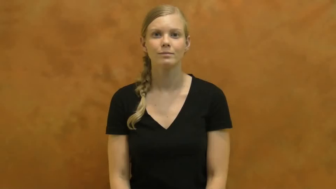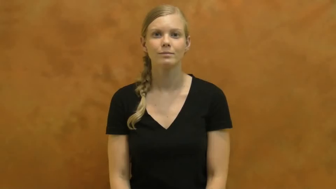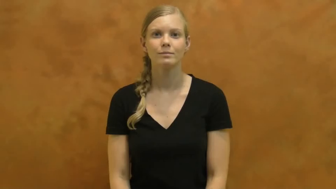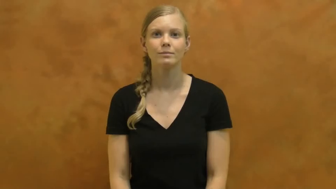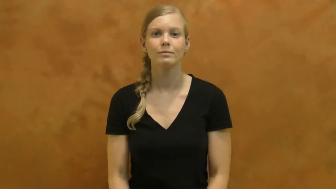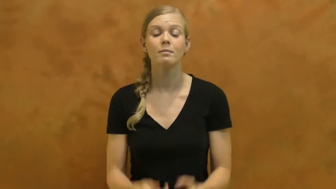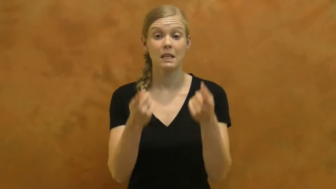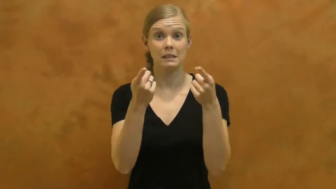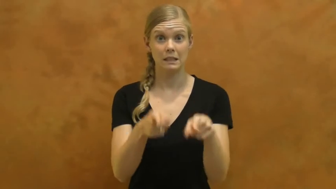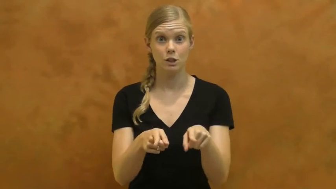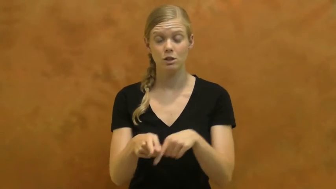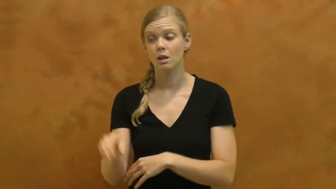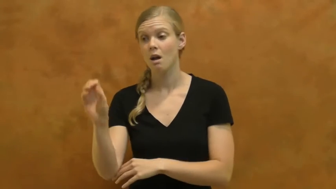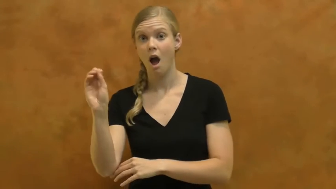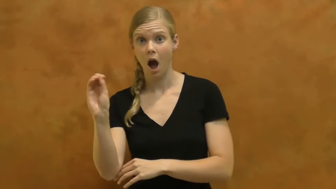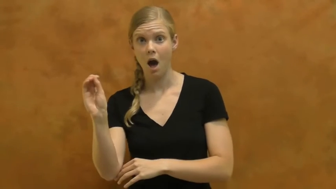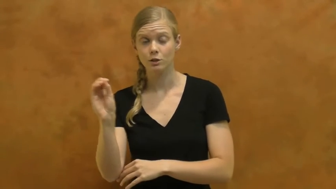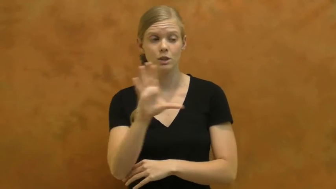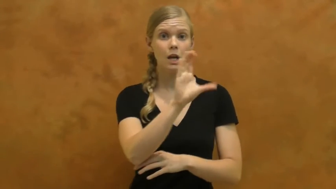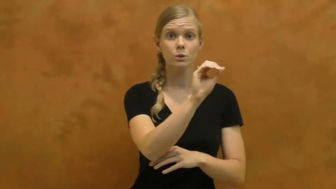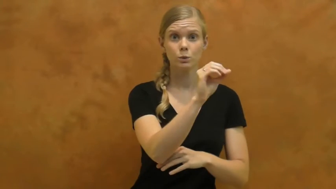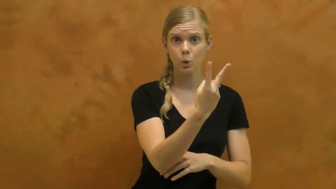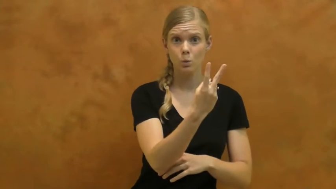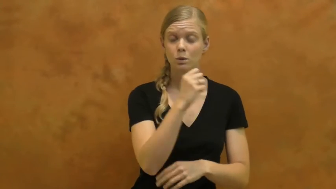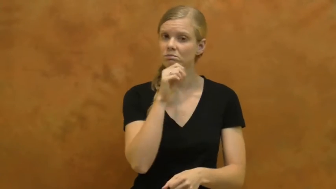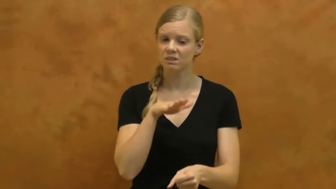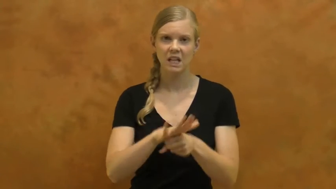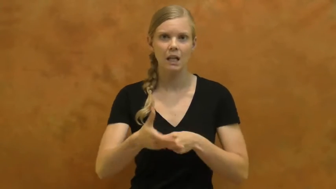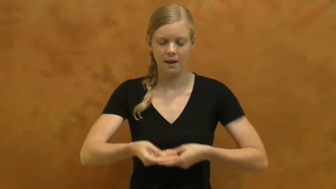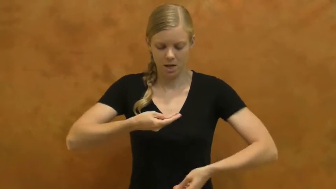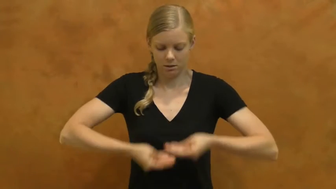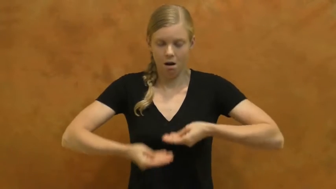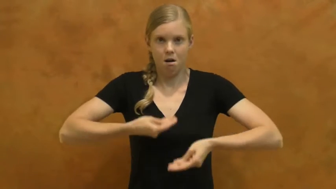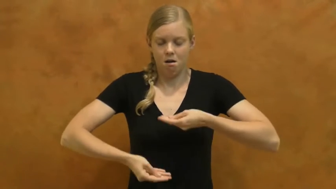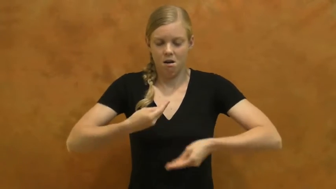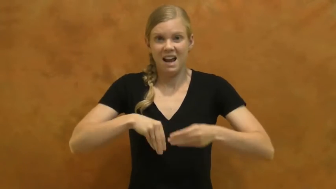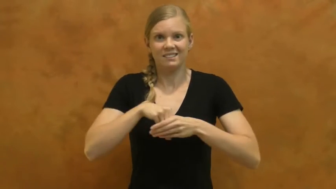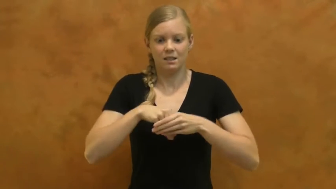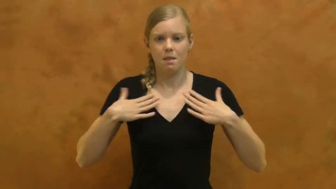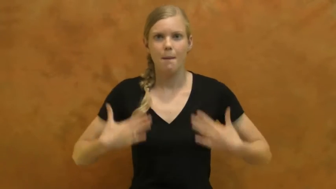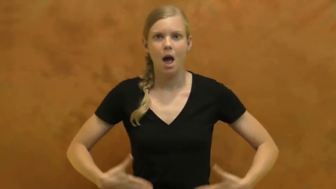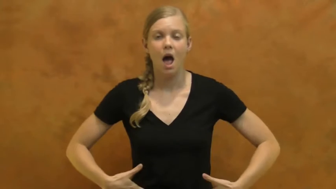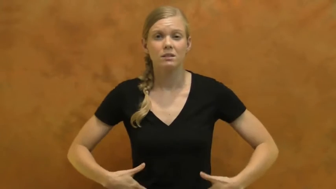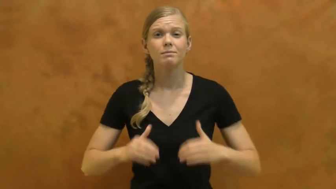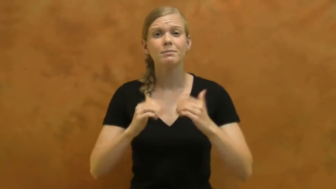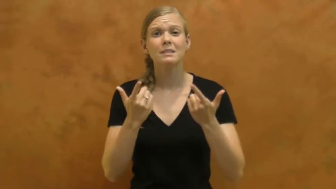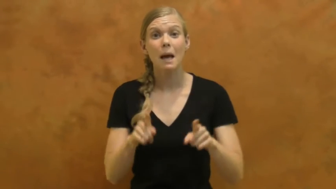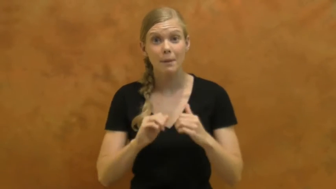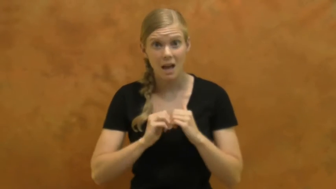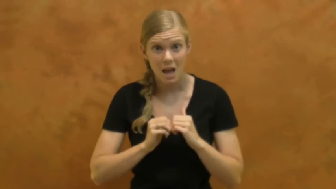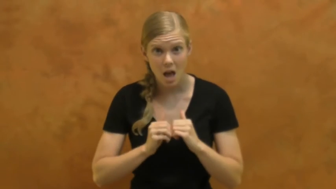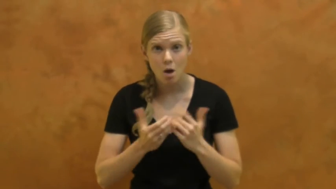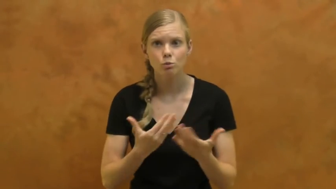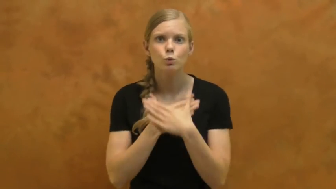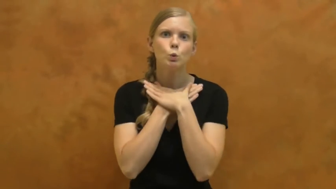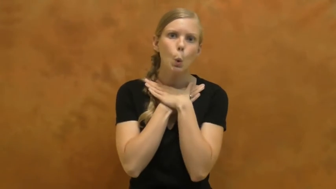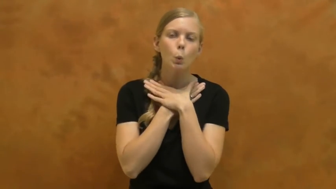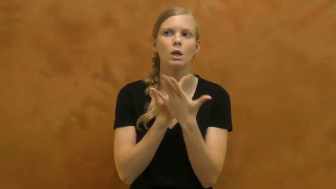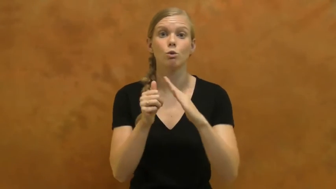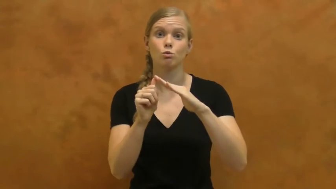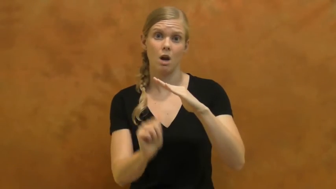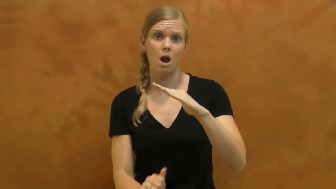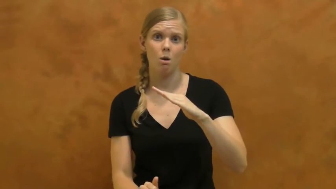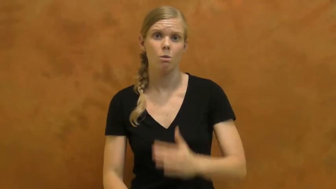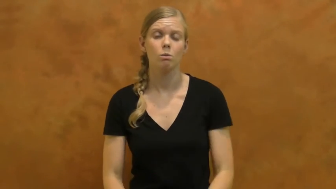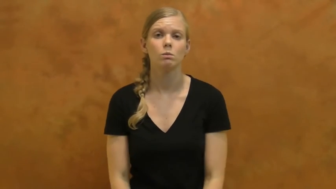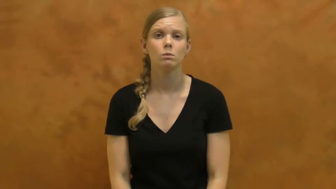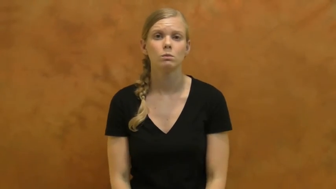asphyxia